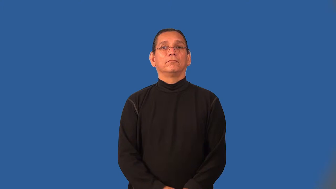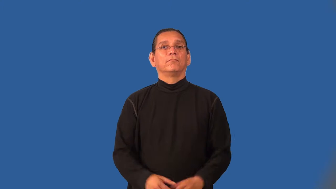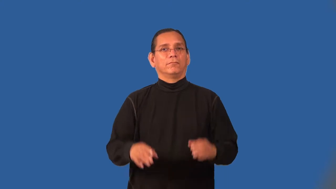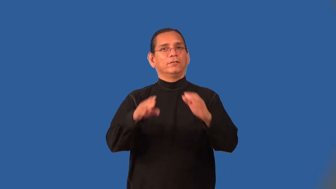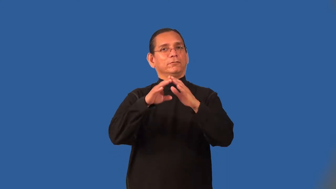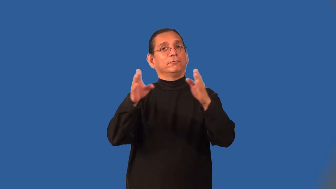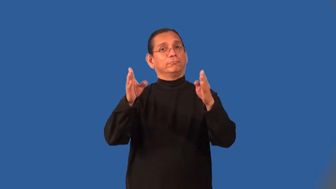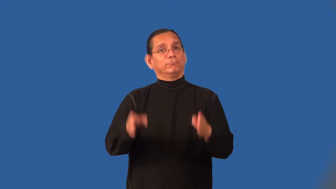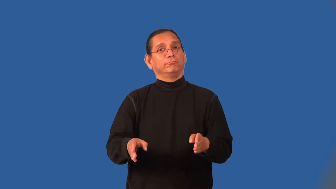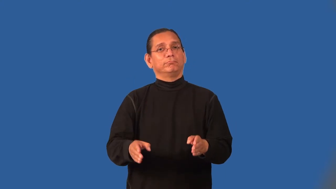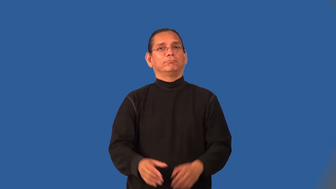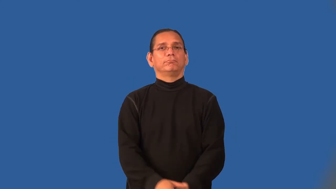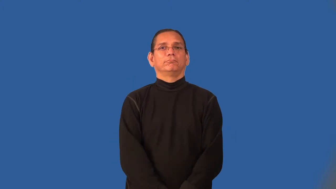housing-living quarters